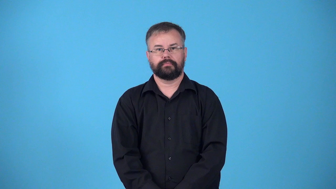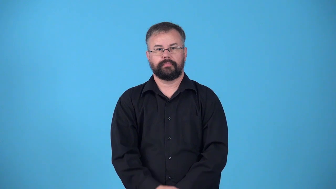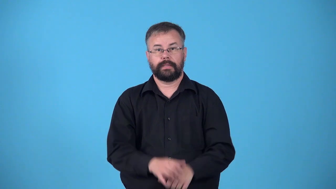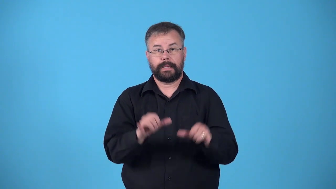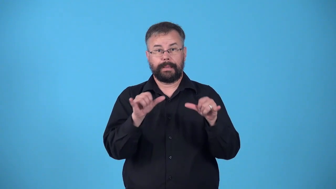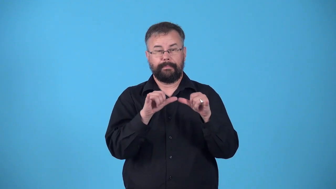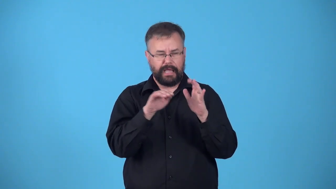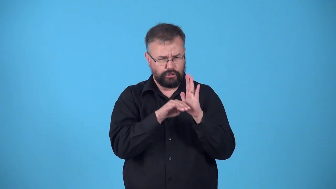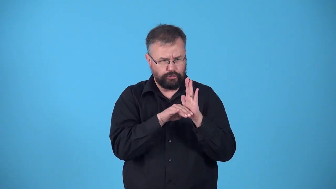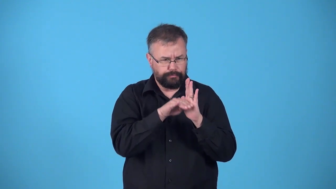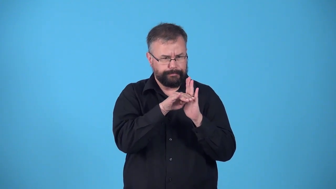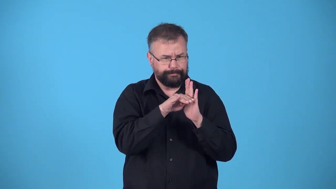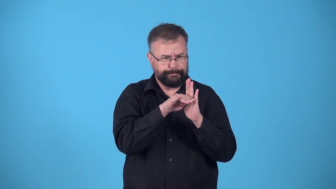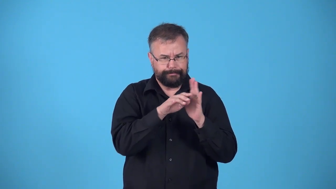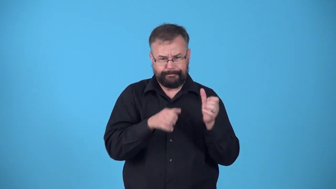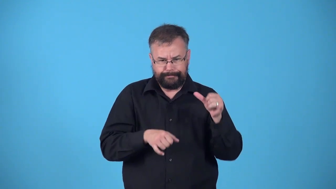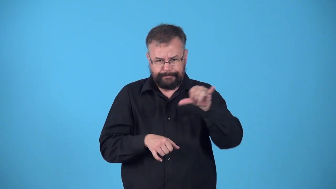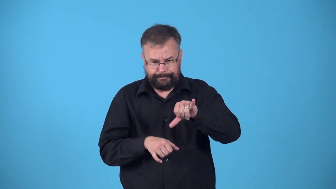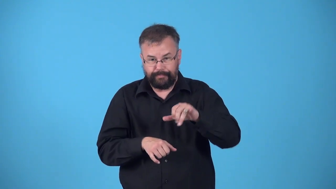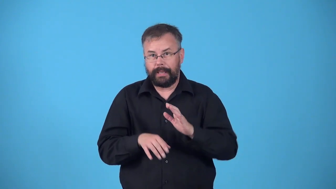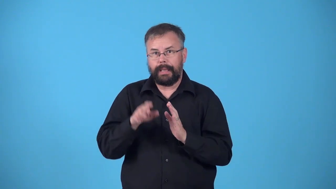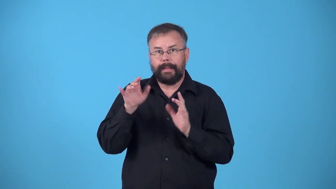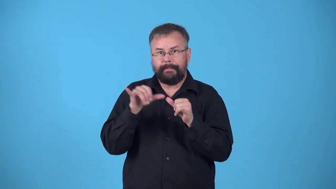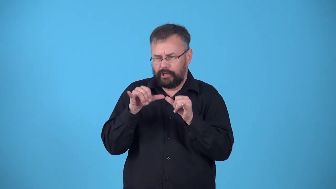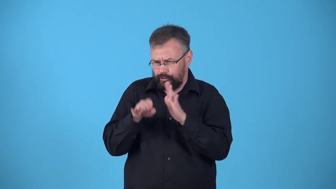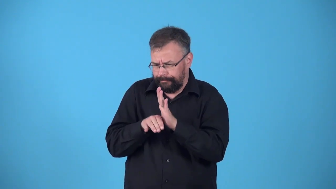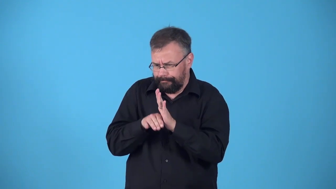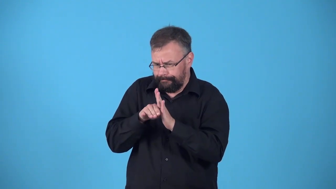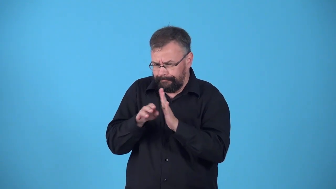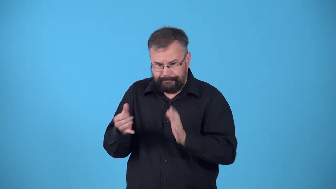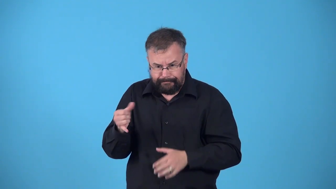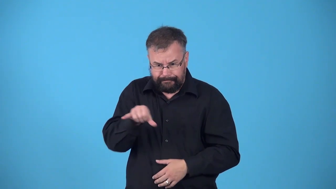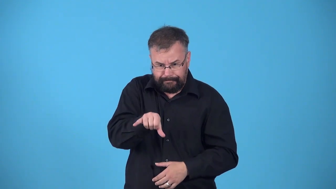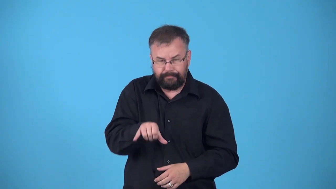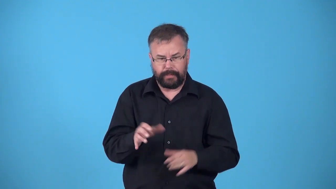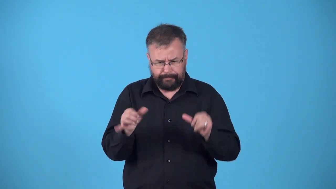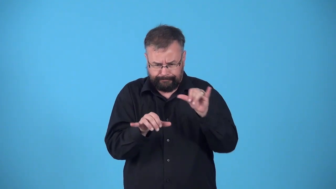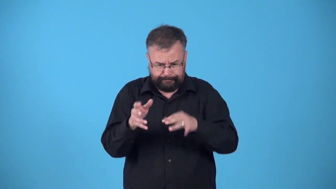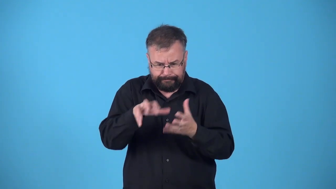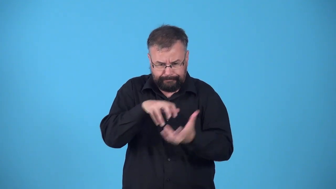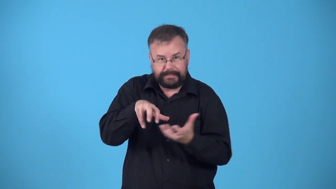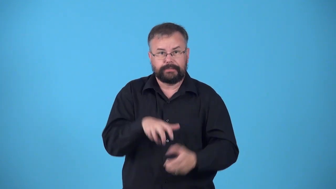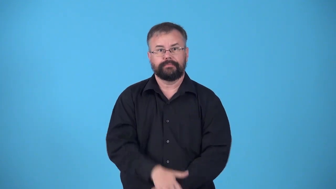measure in